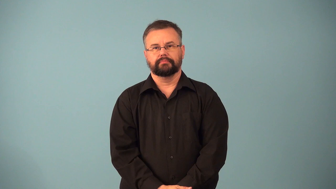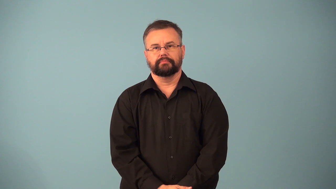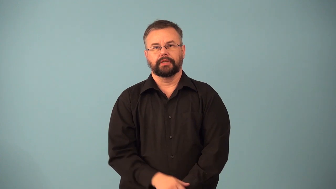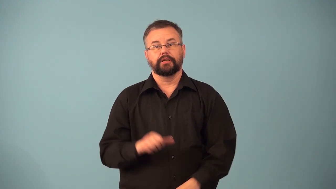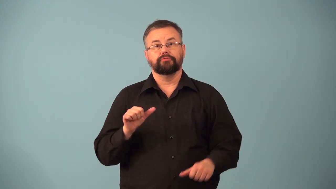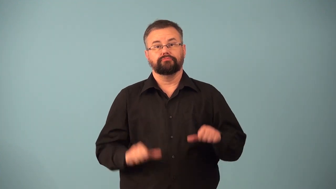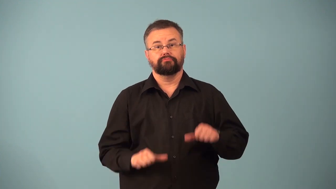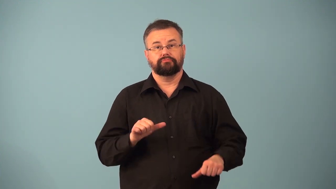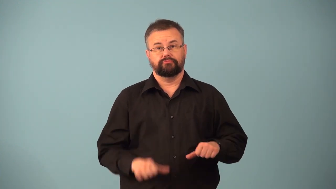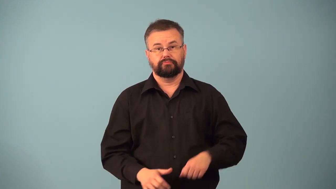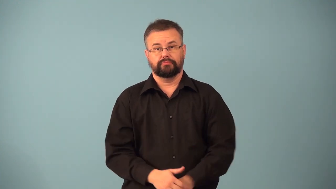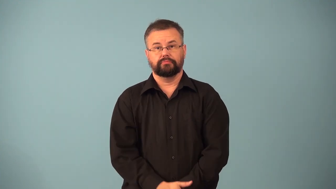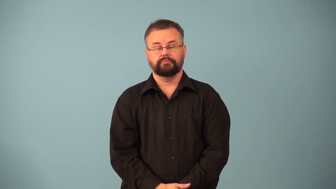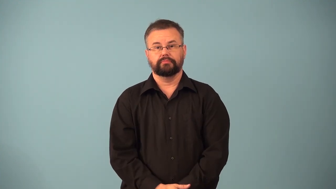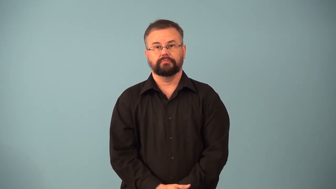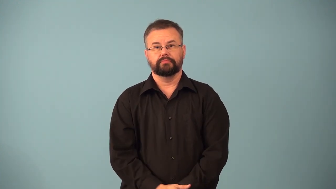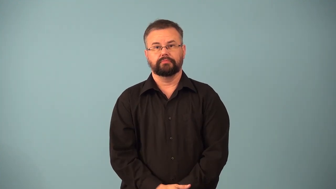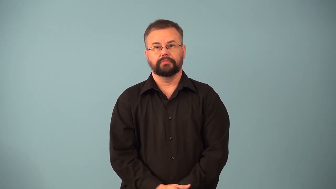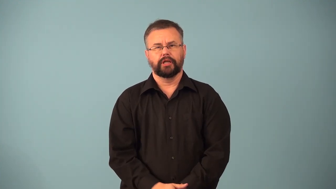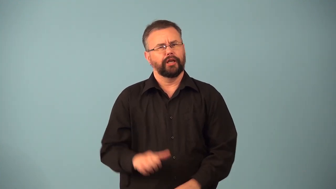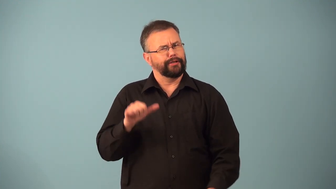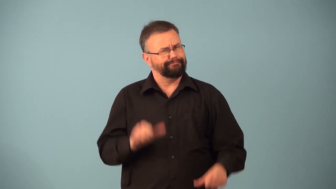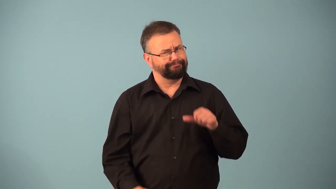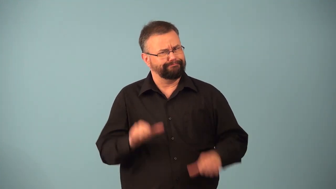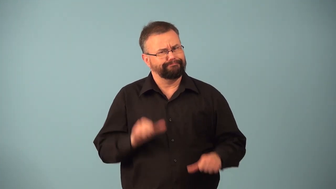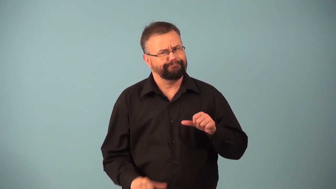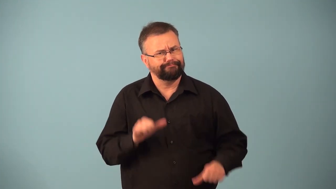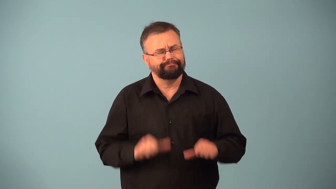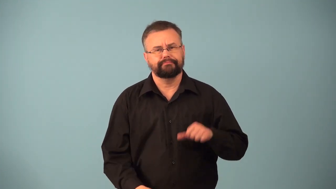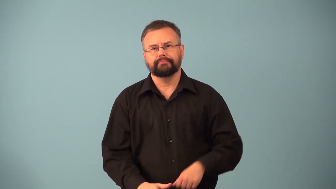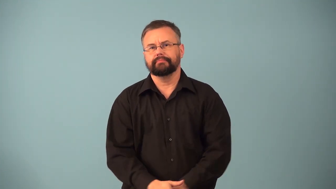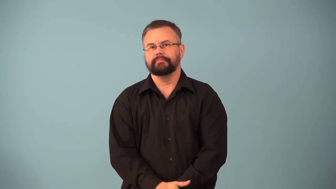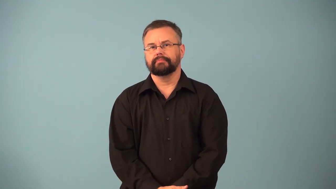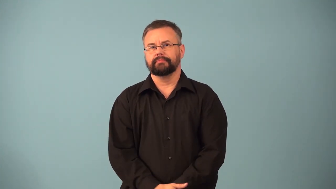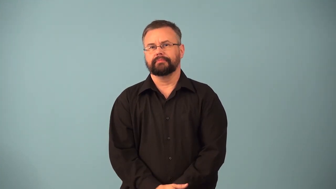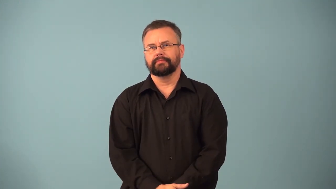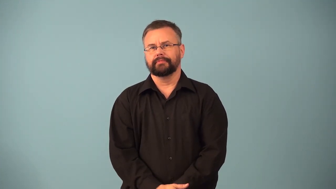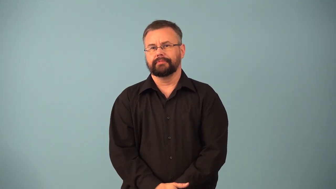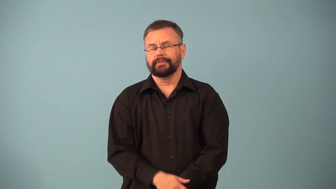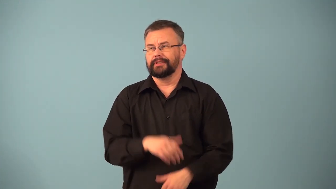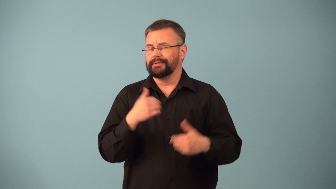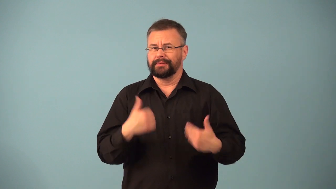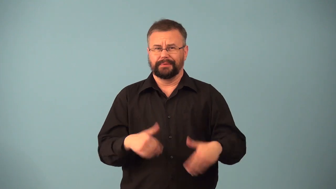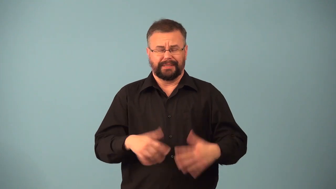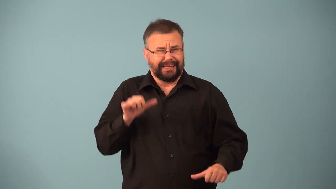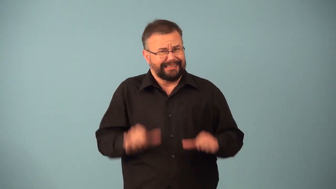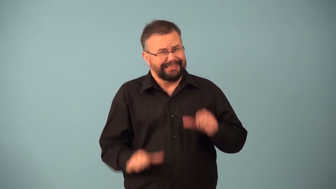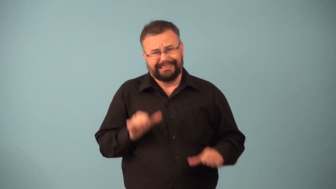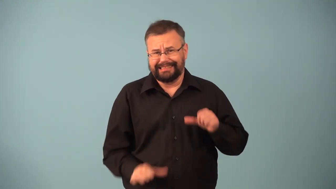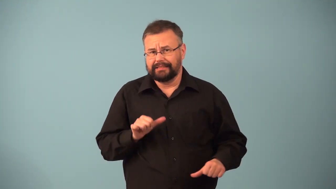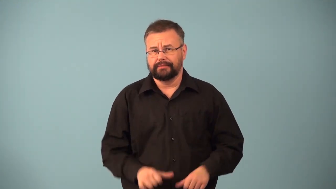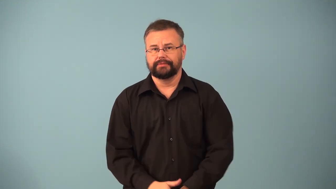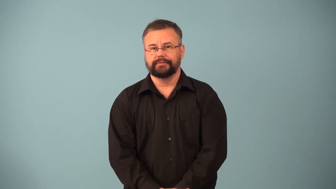doubtful, more doubtful,most doubtful,unlikely,more unlikely,most unlikely